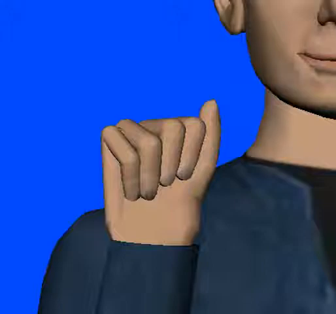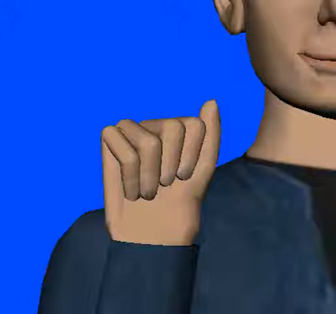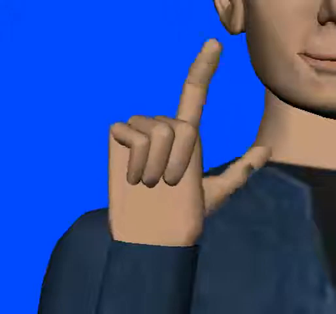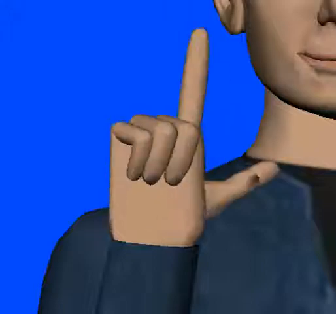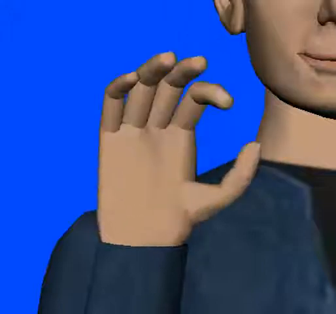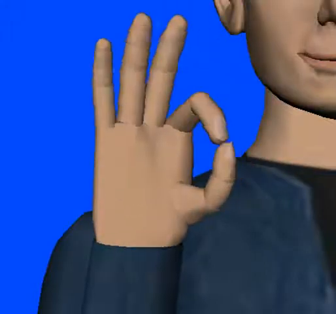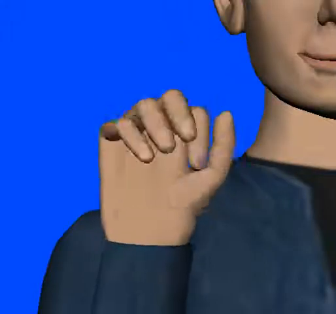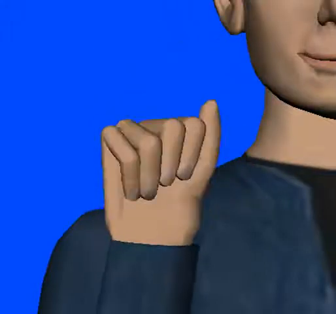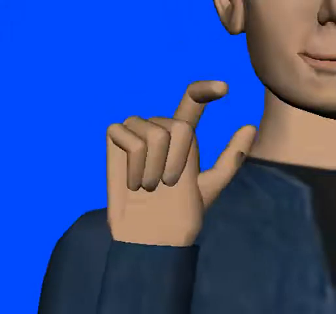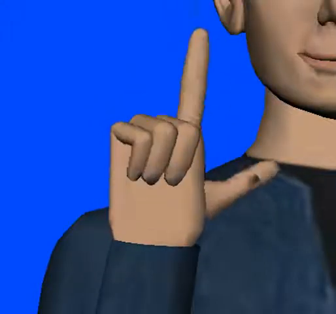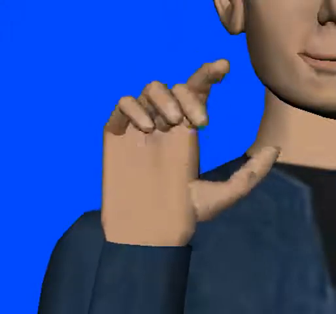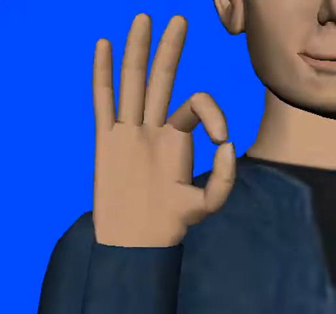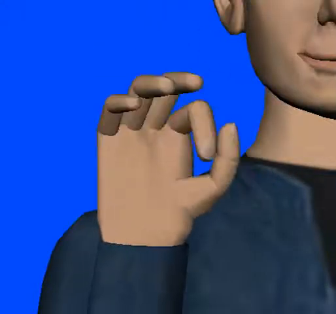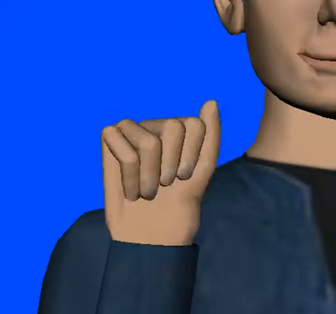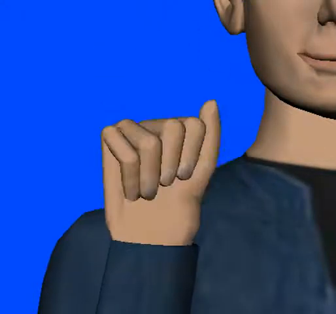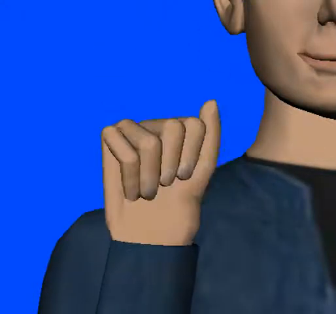alfalfa